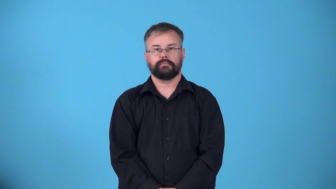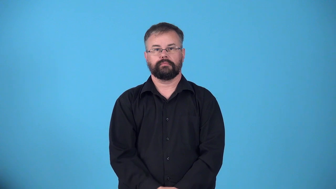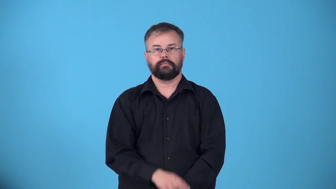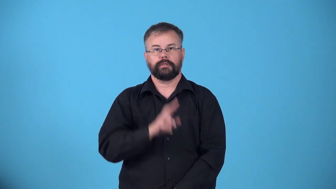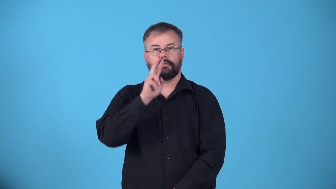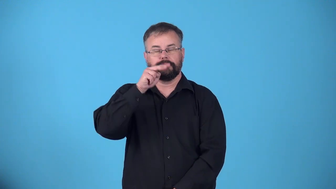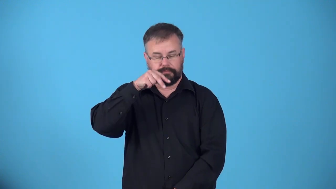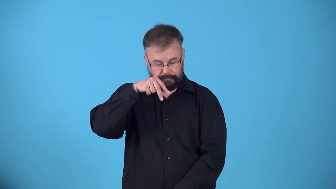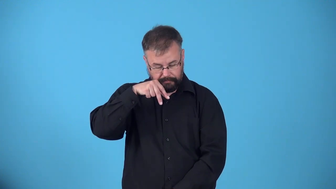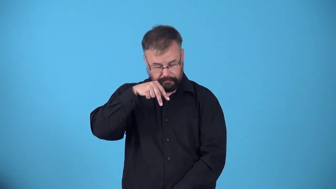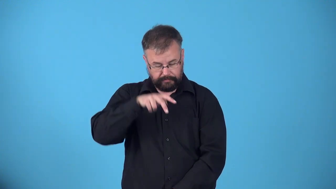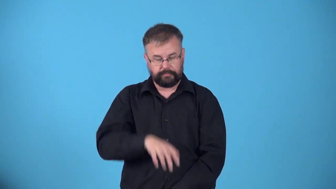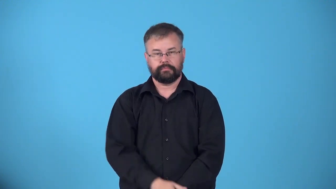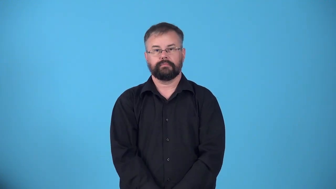lower his eyes